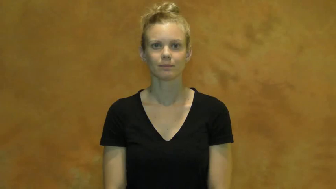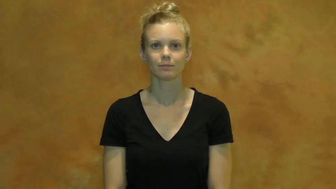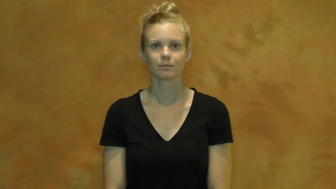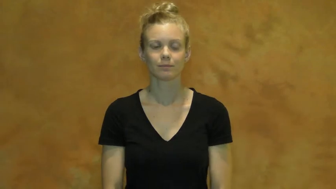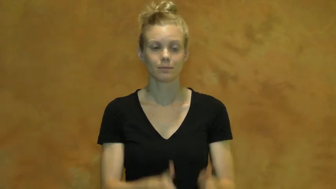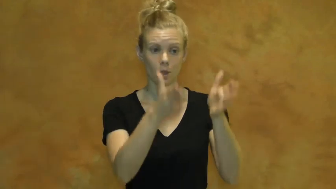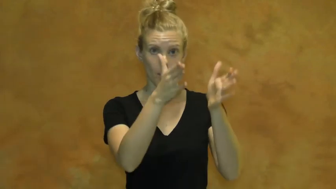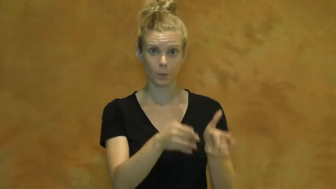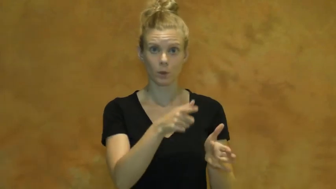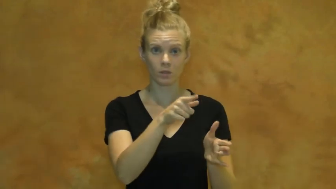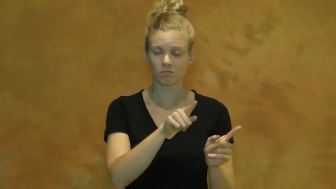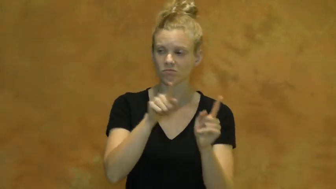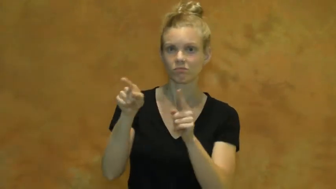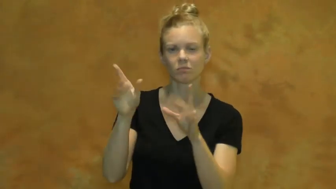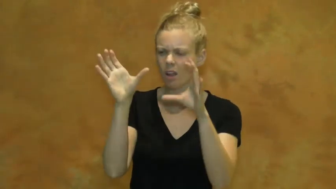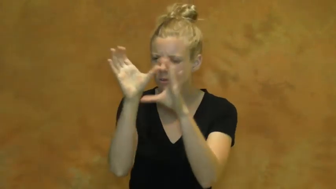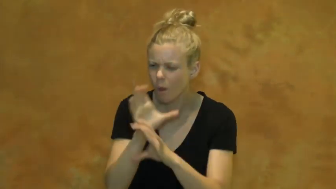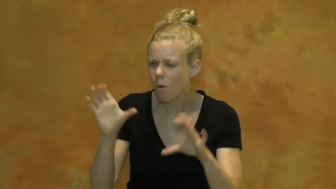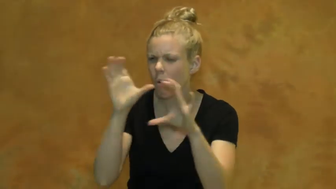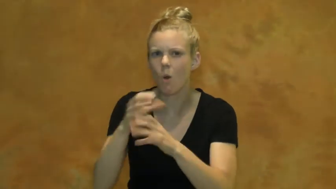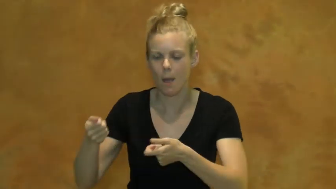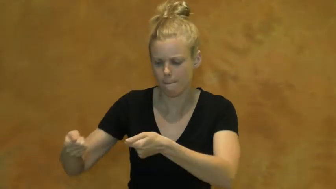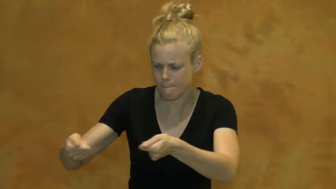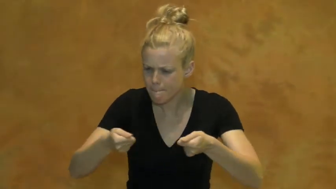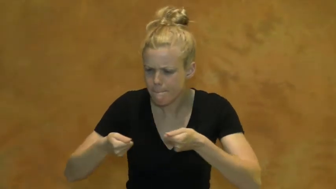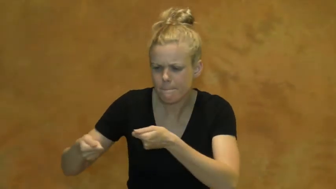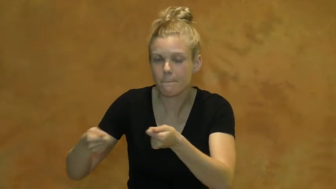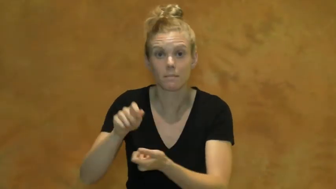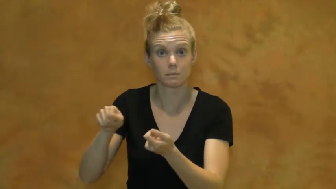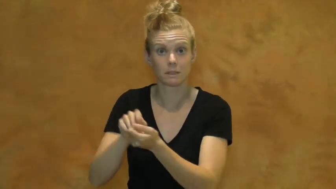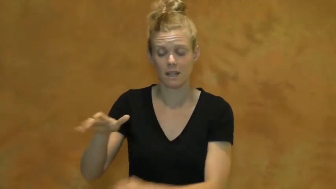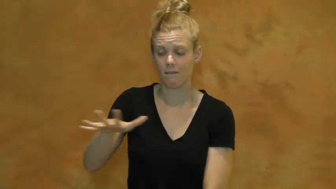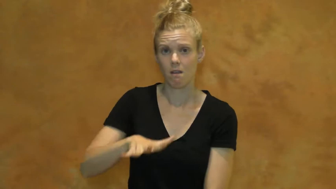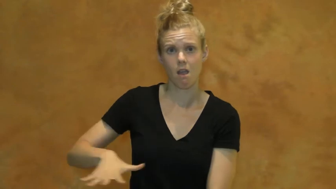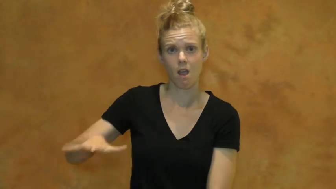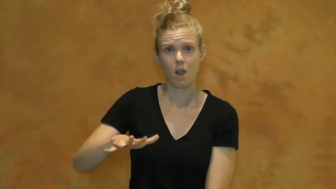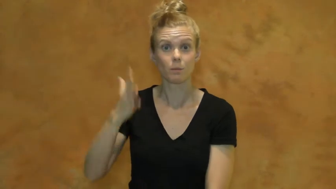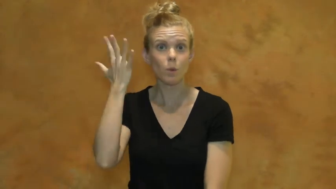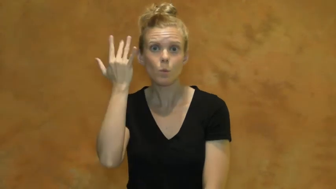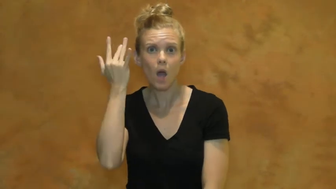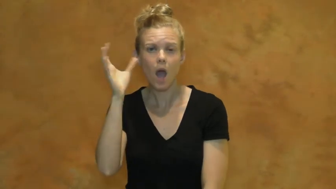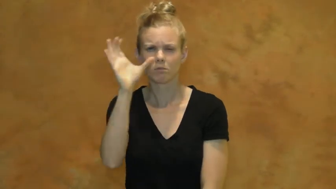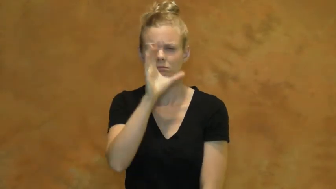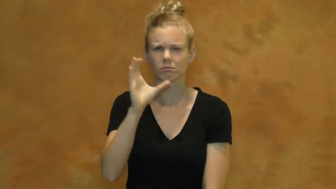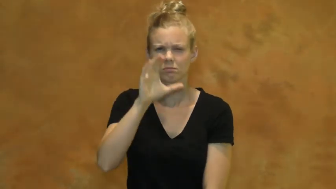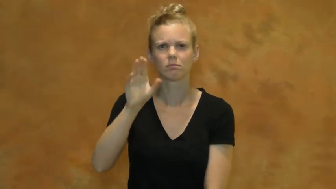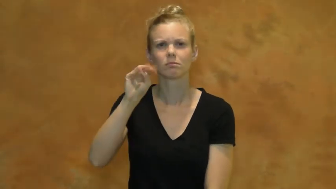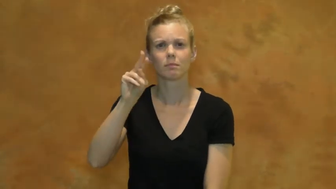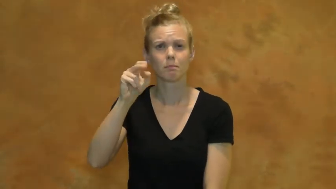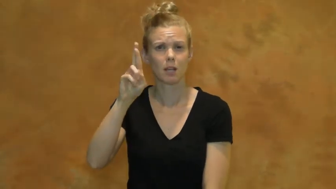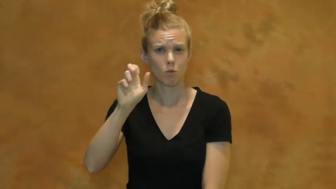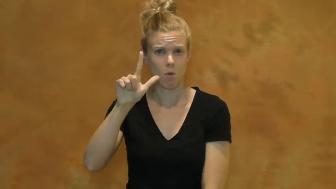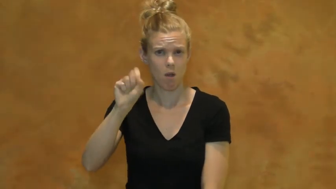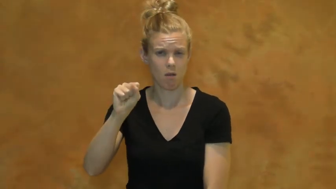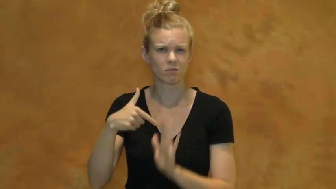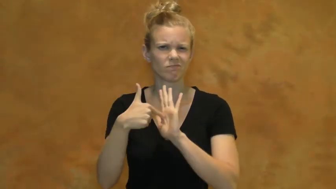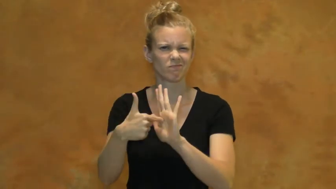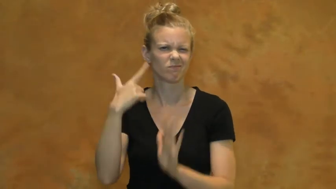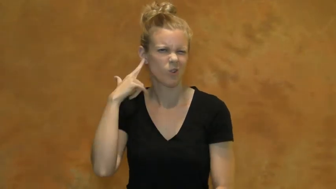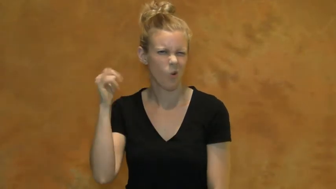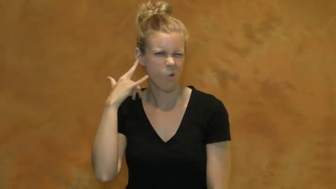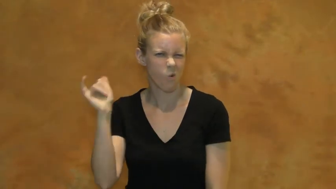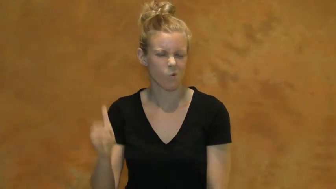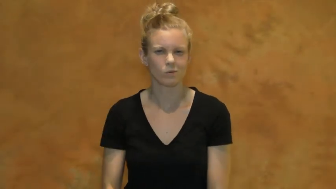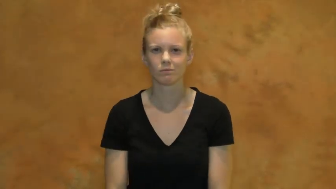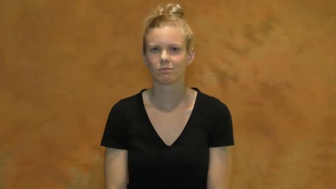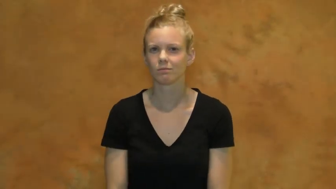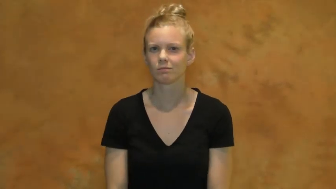prospector